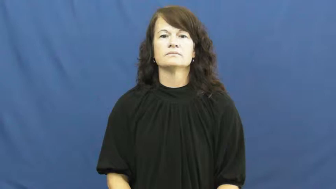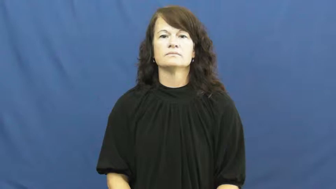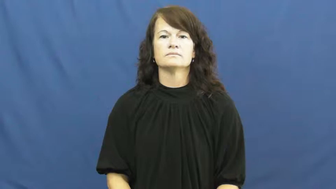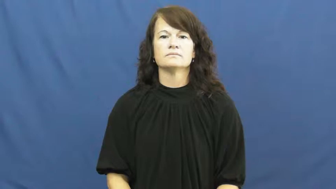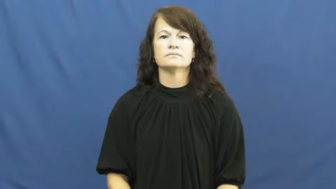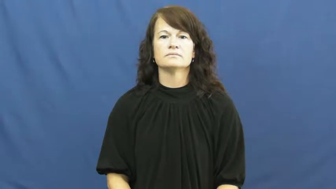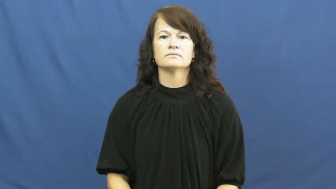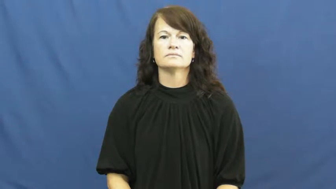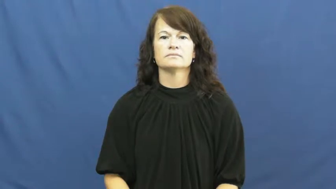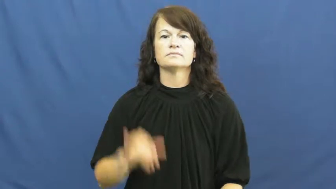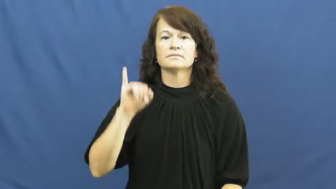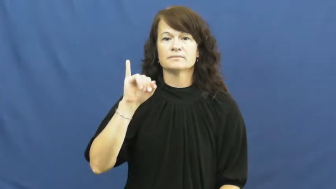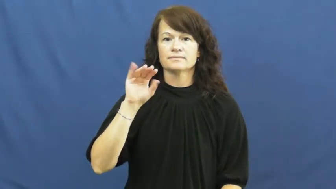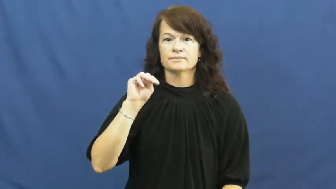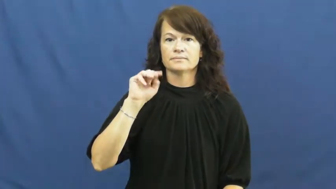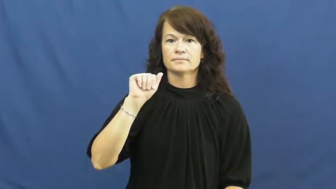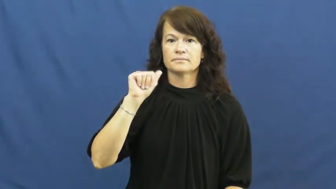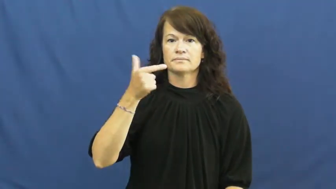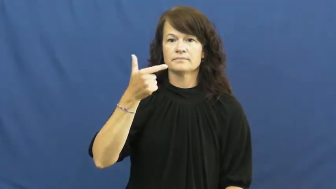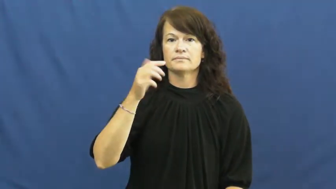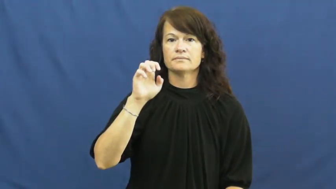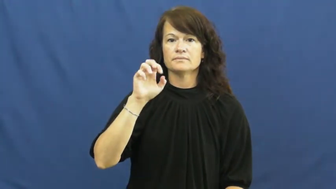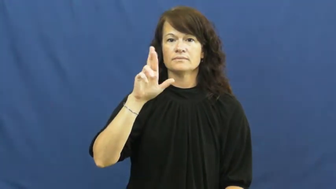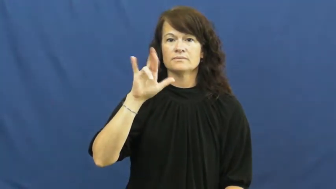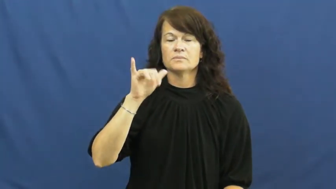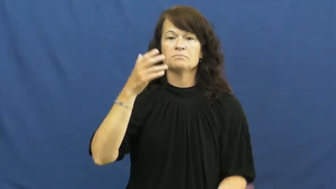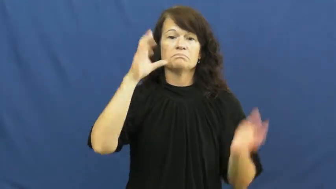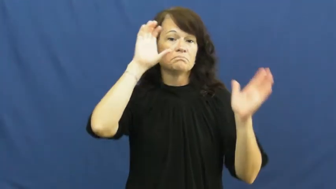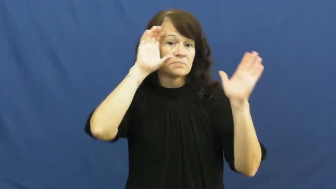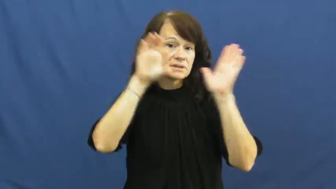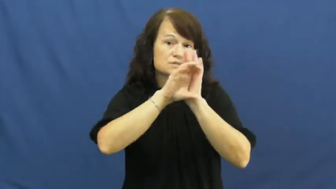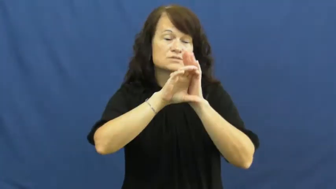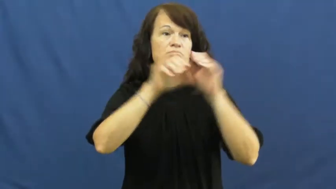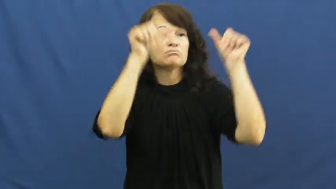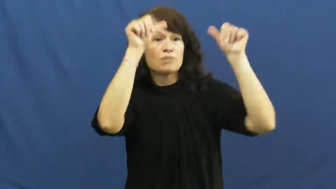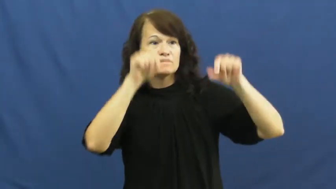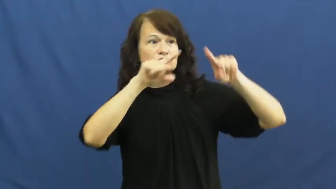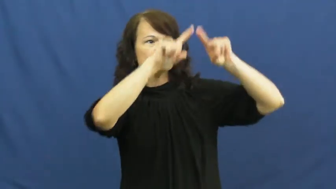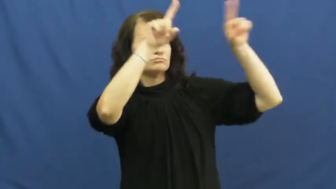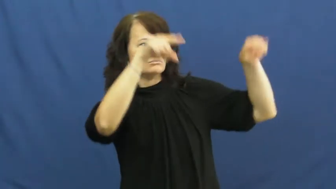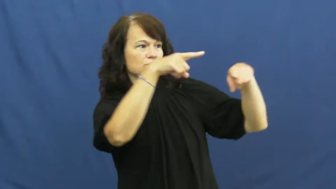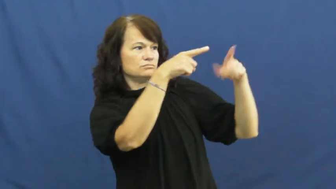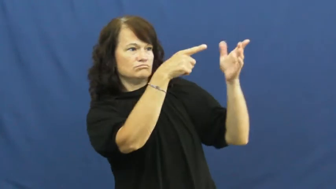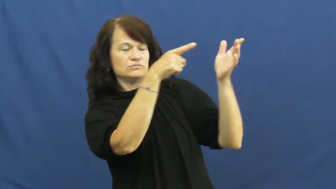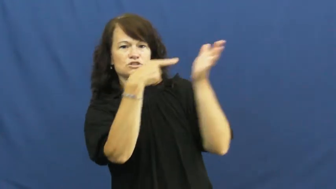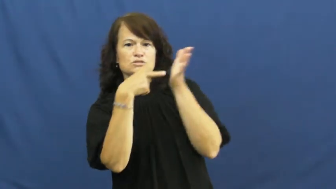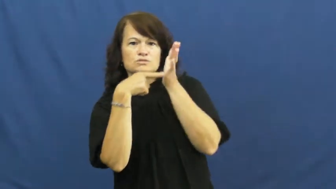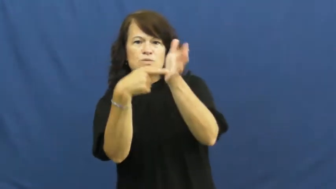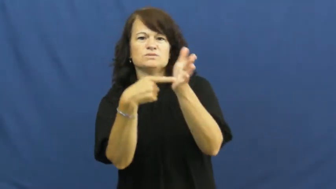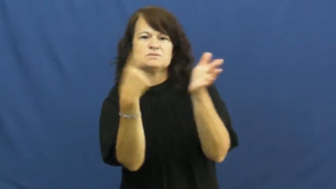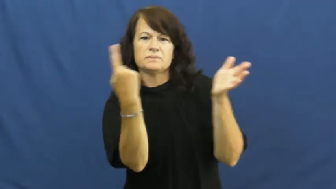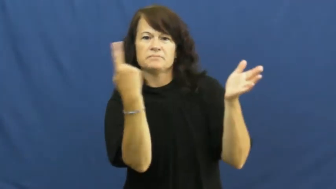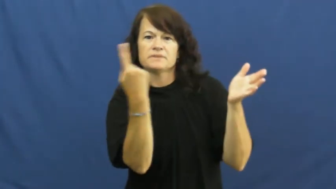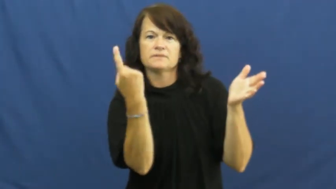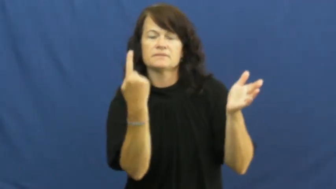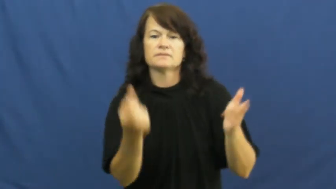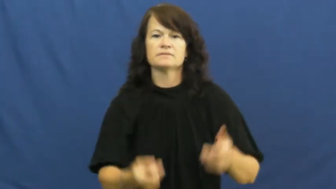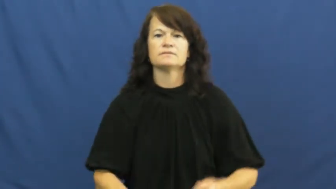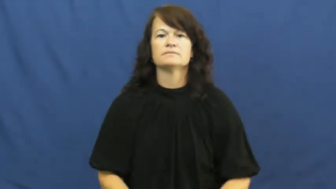imagery